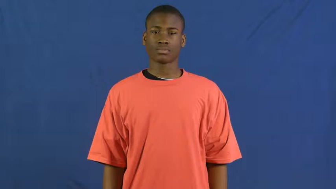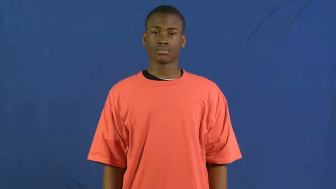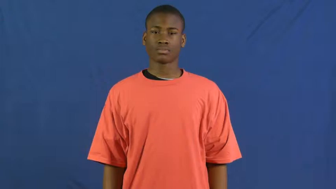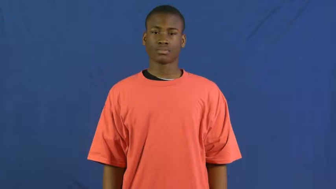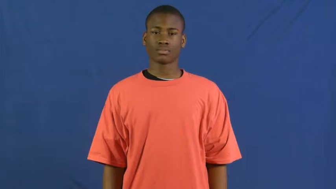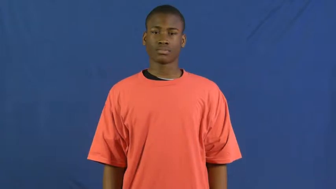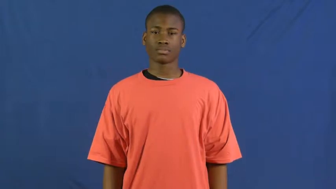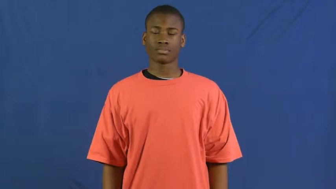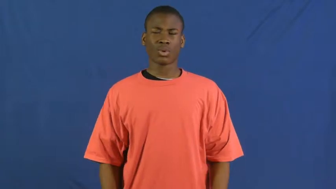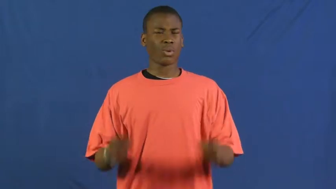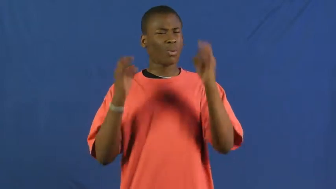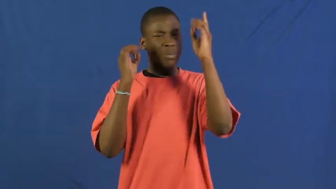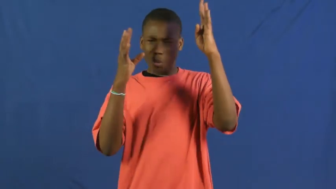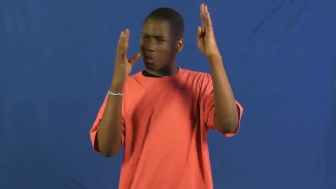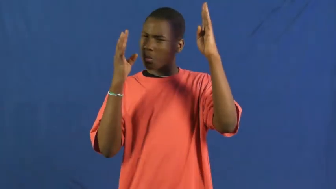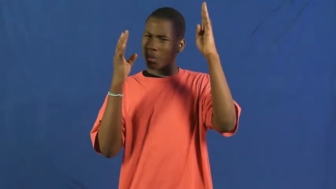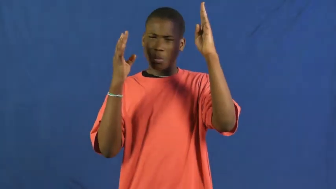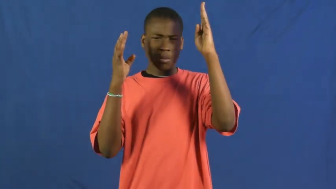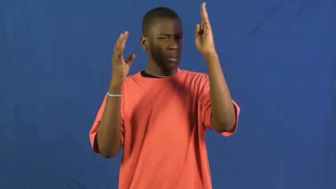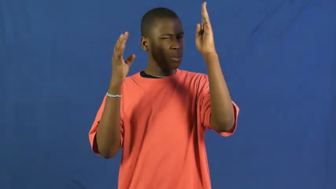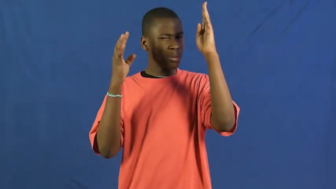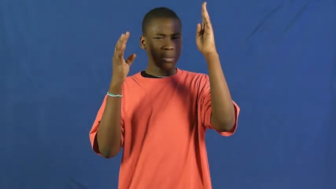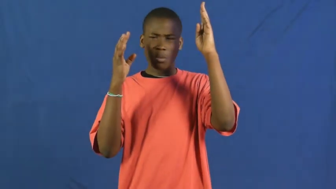egregious